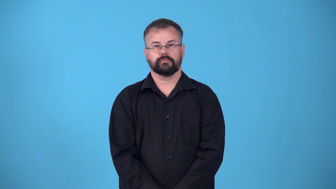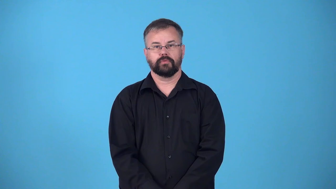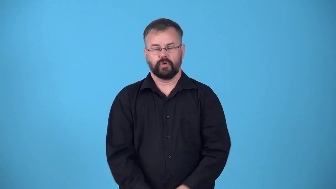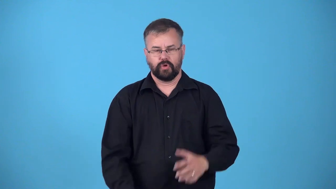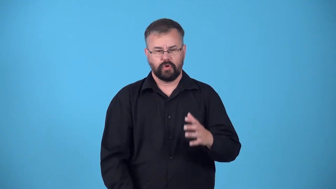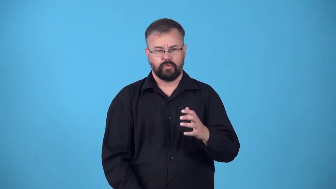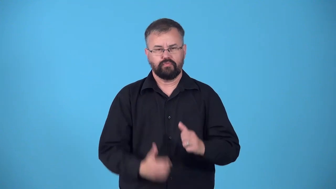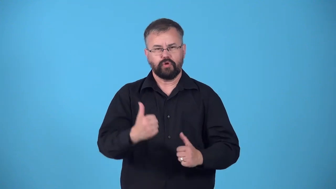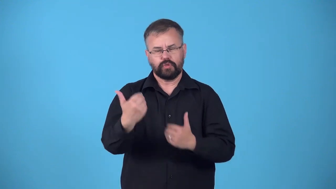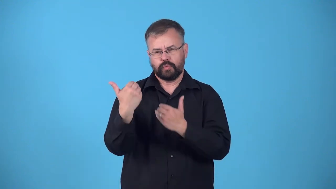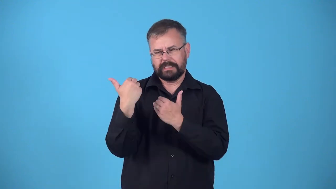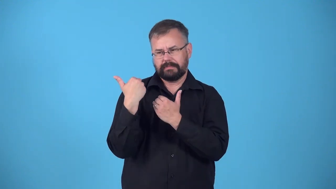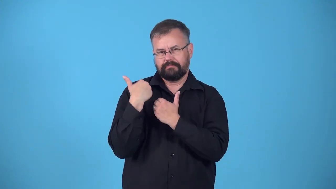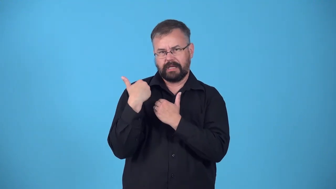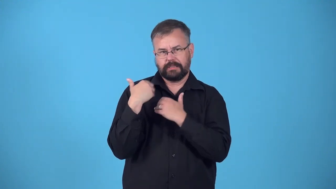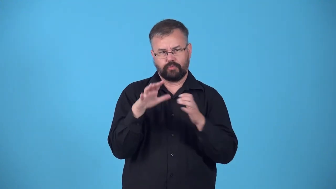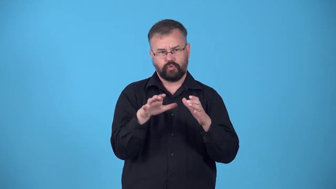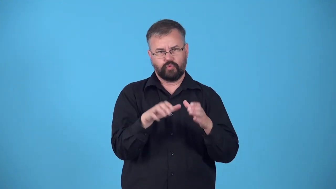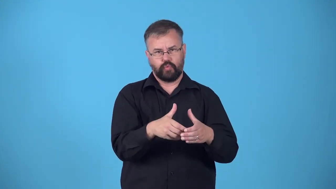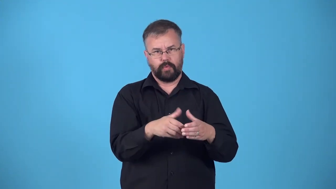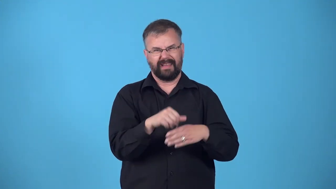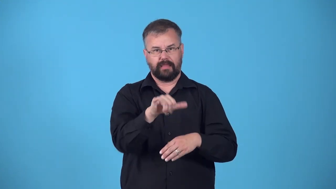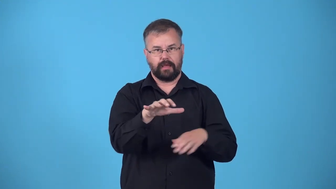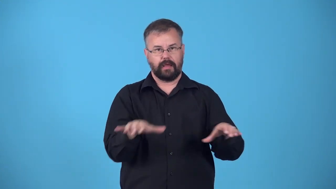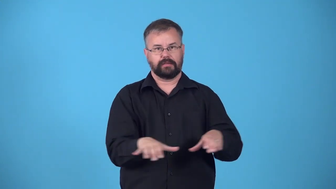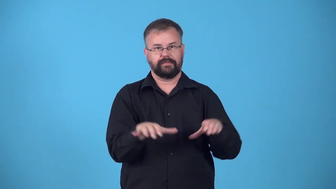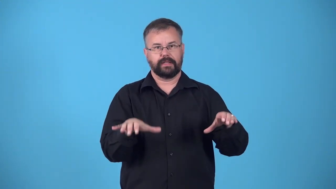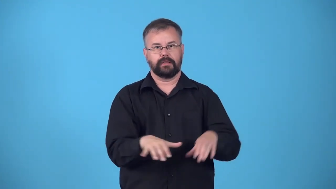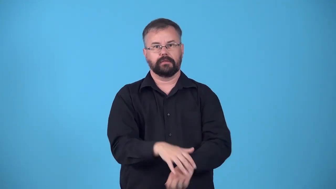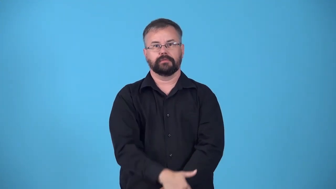firing line, in the trenches